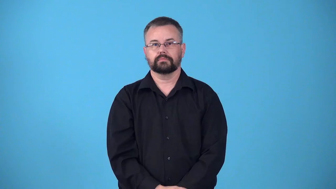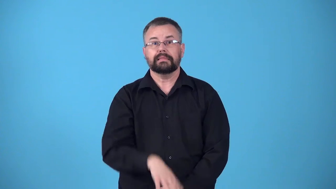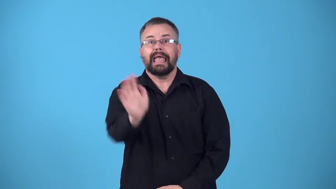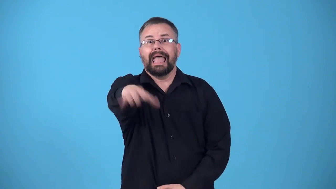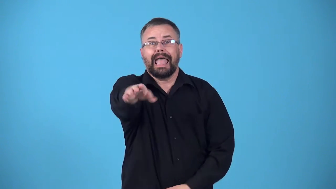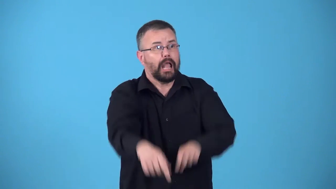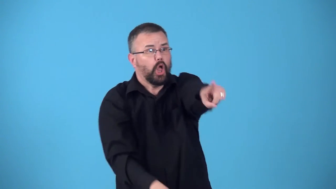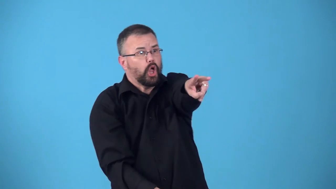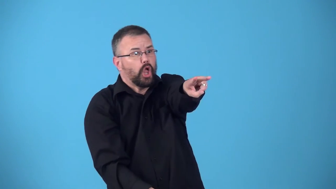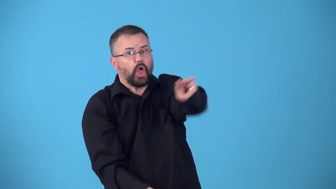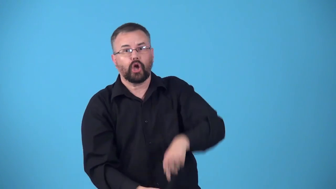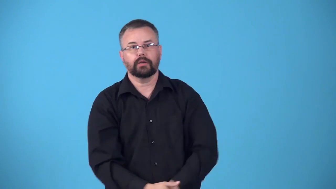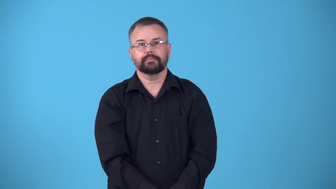watch out!